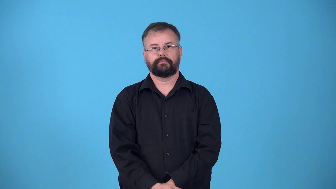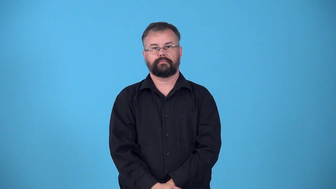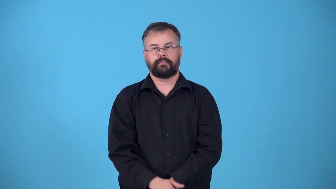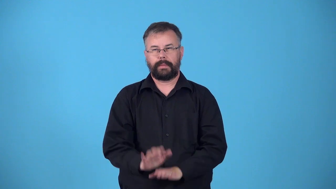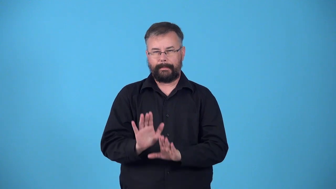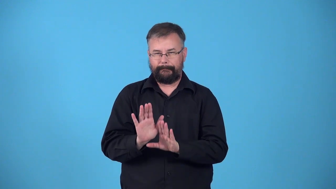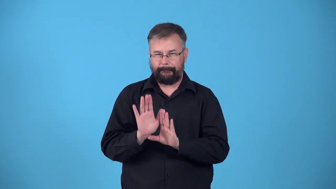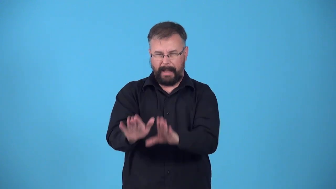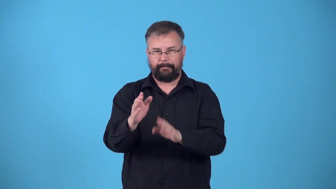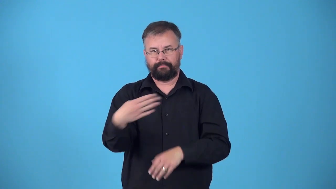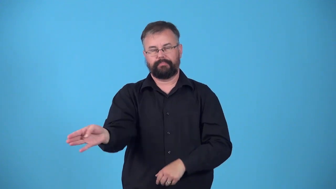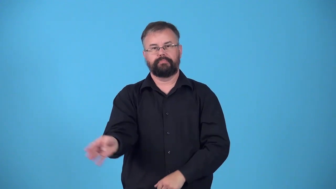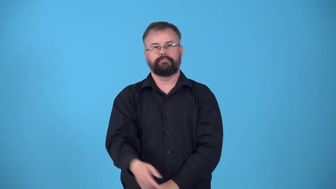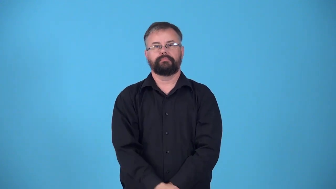pop out, press out